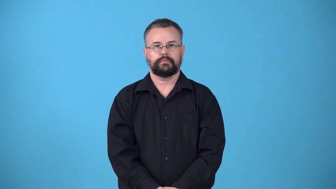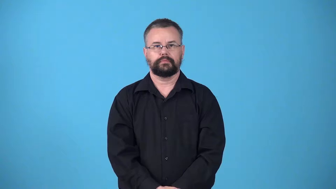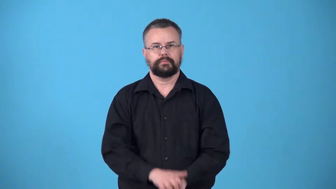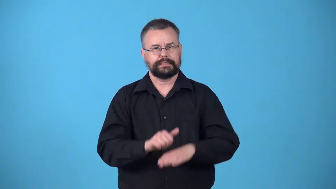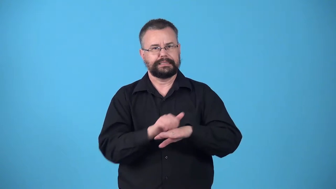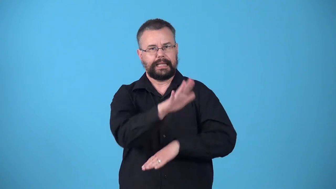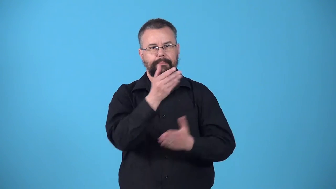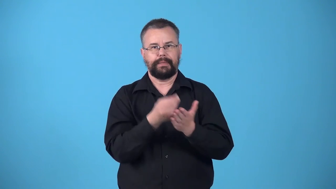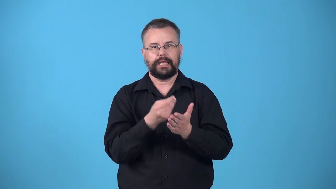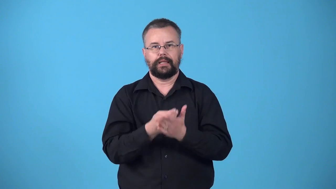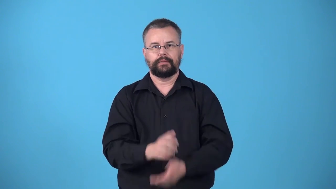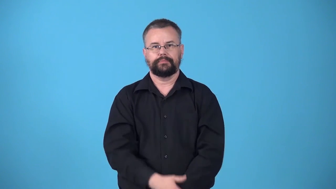wire-send money